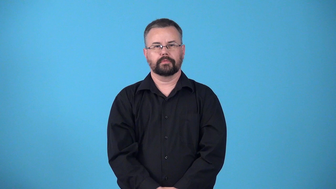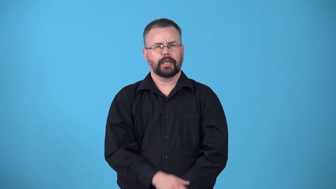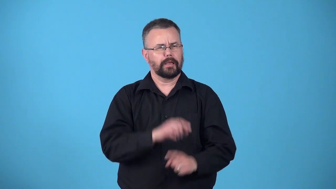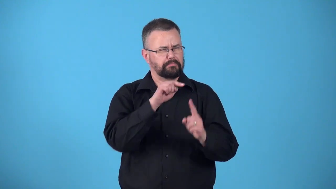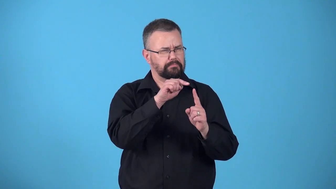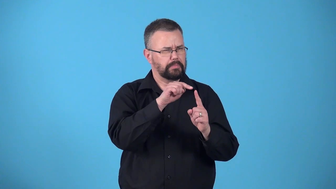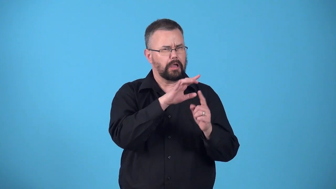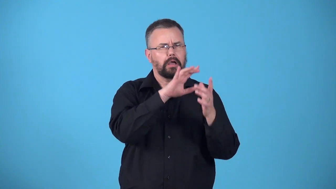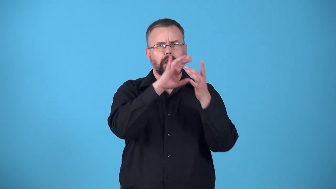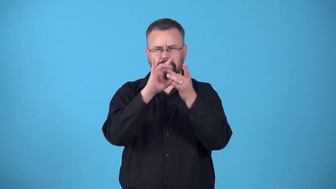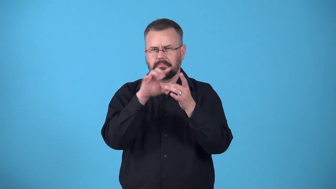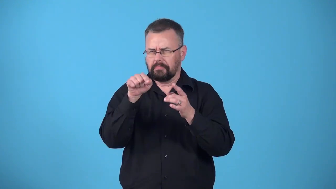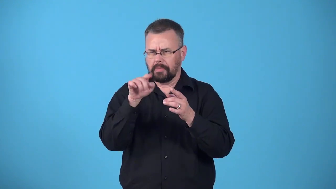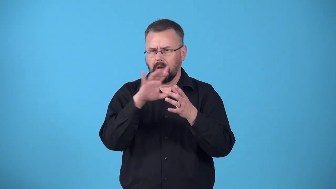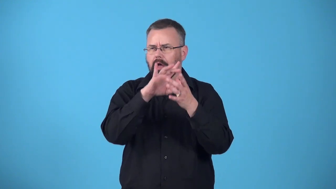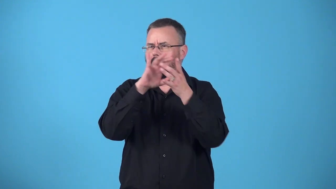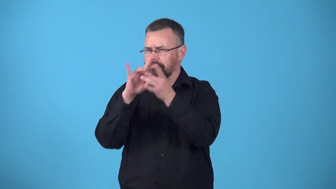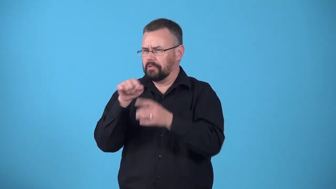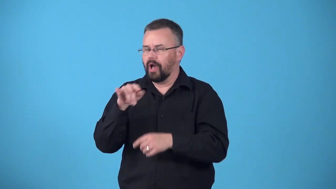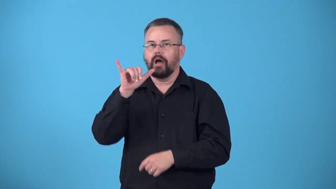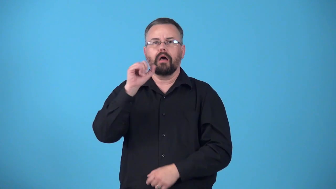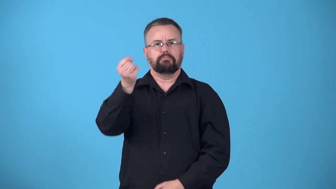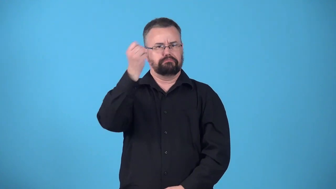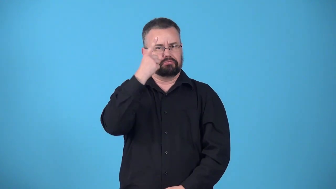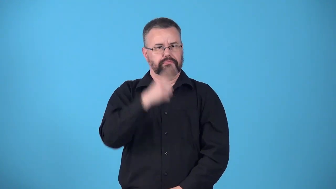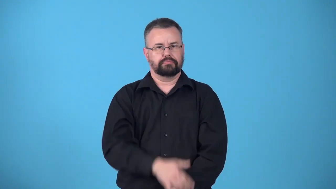connect the dots